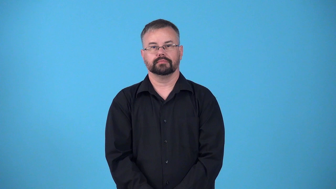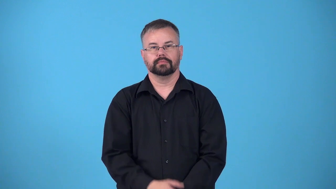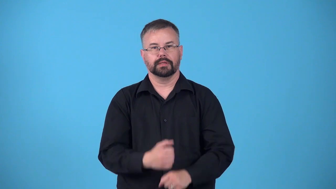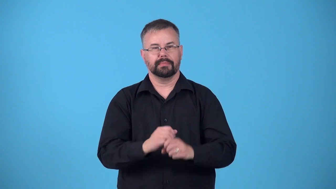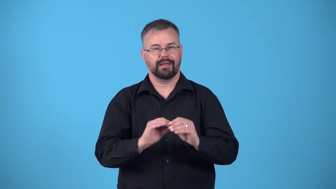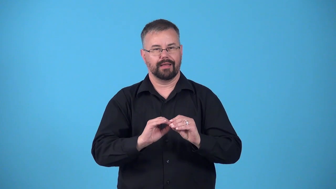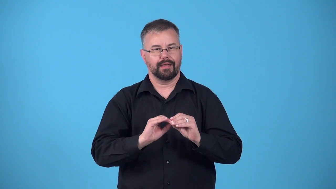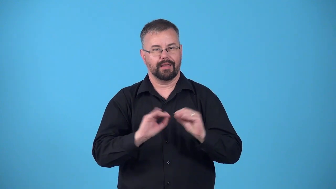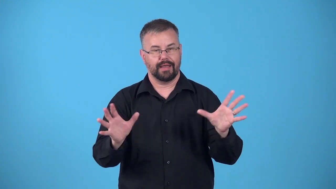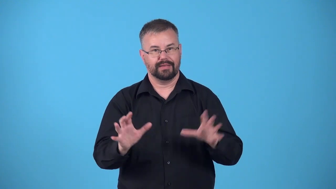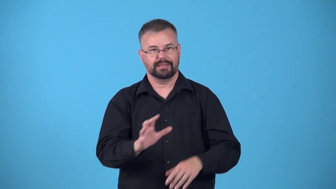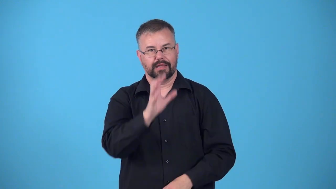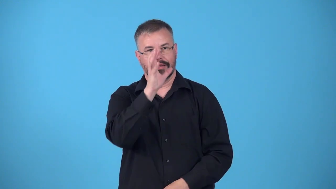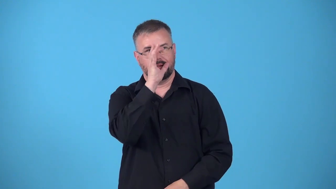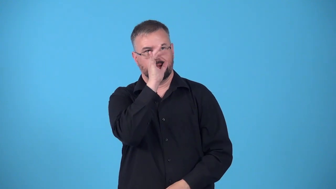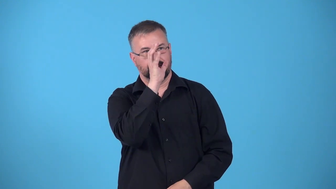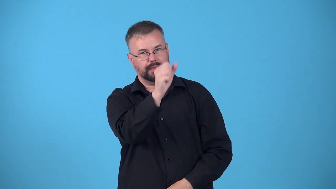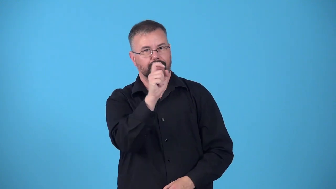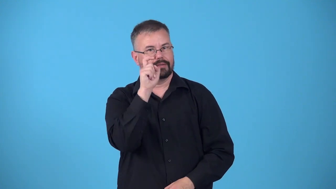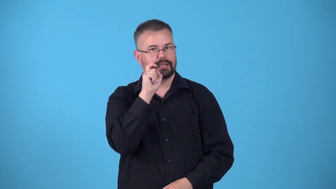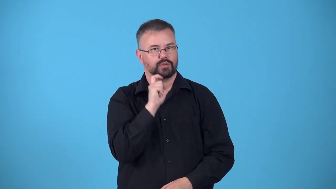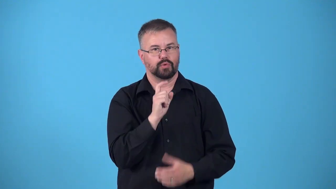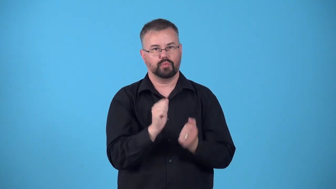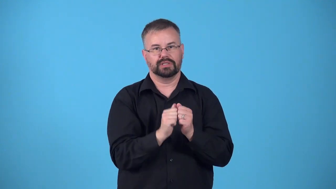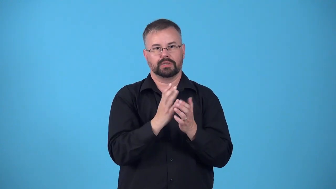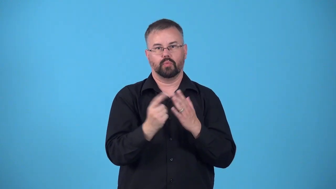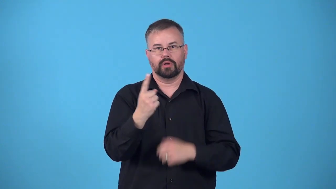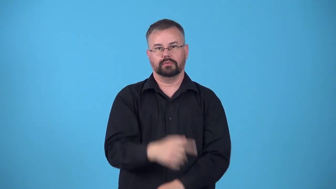throw yourself at